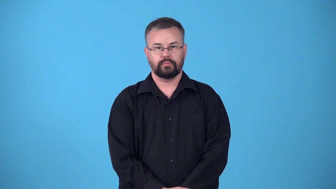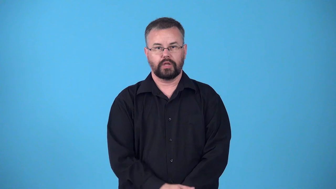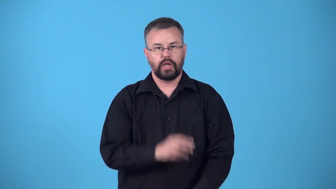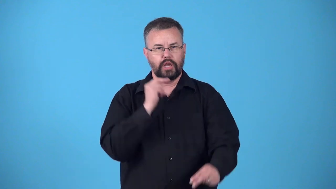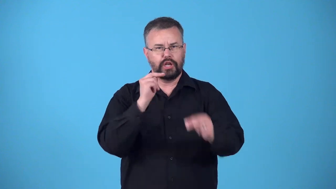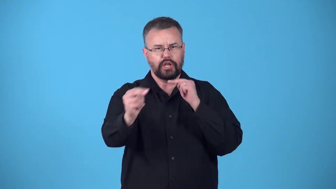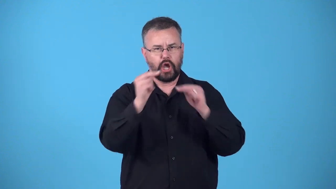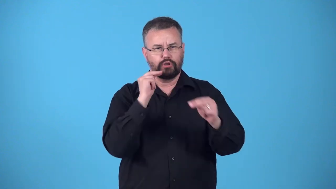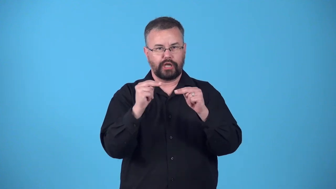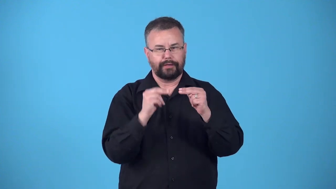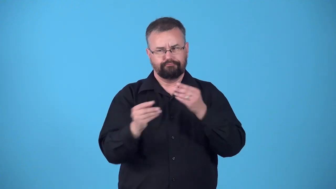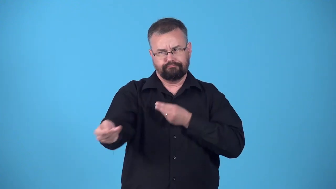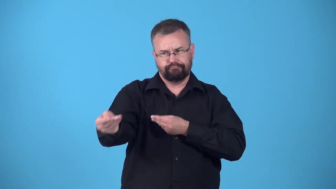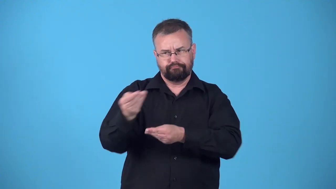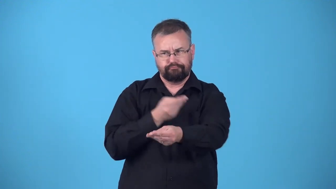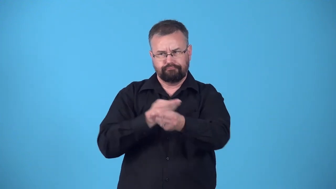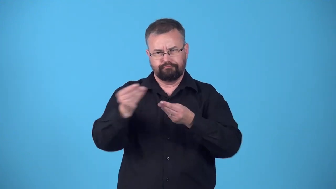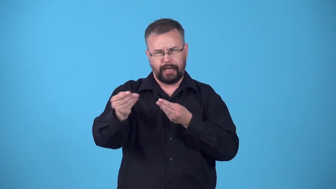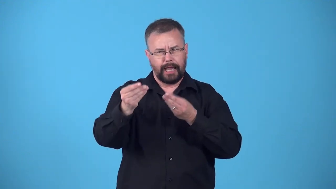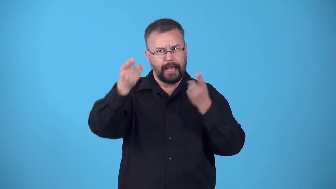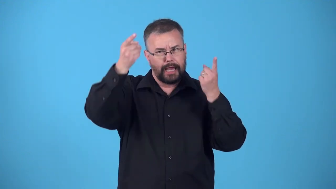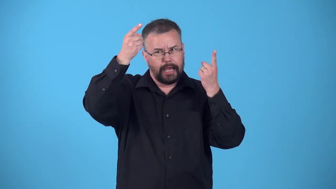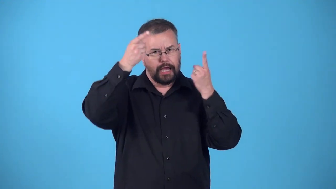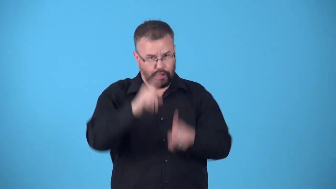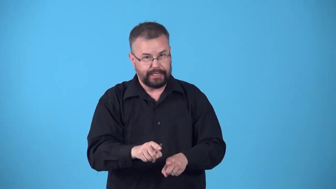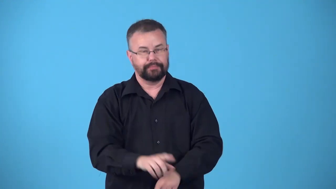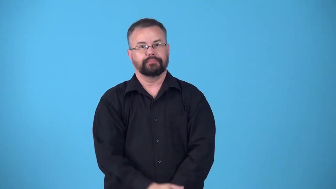give and take